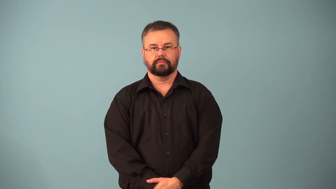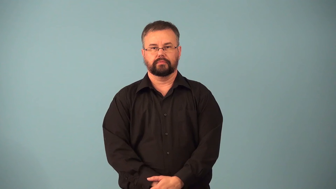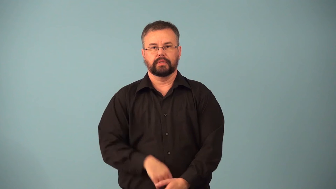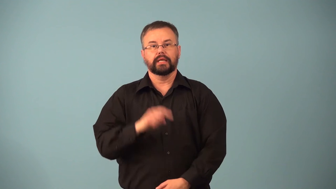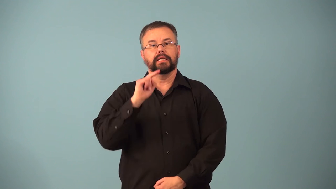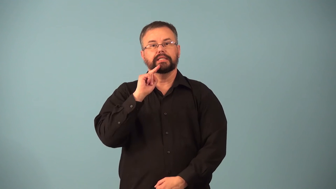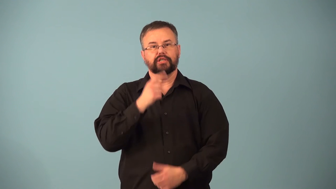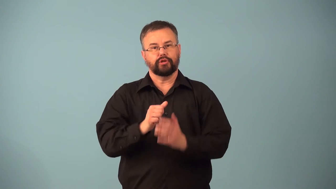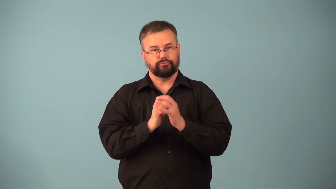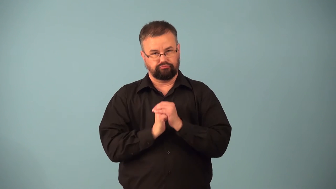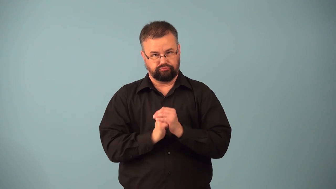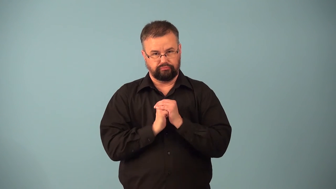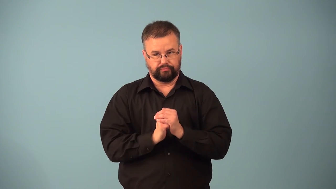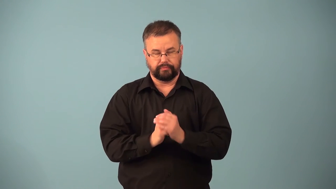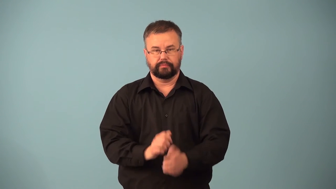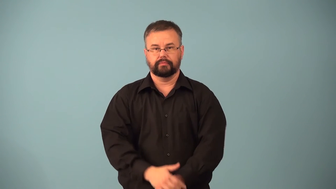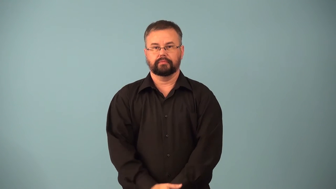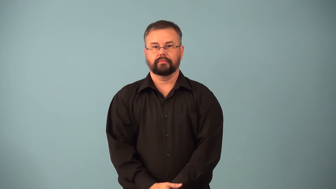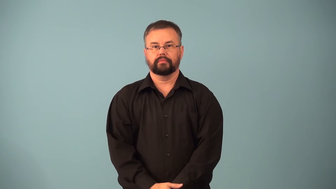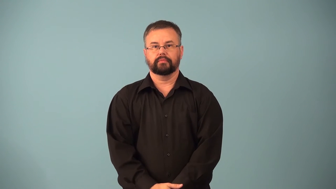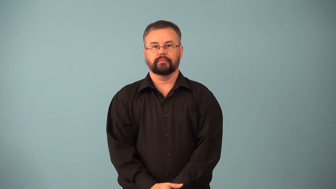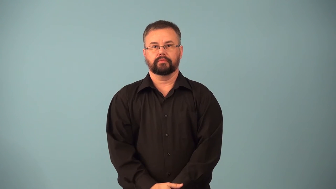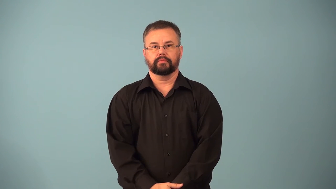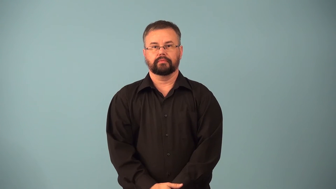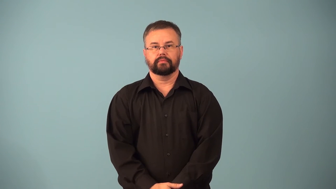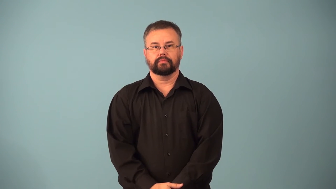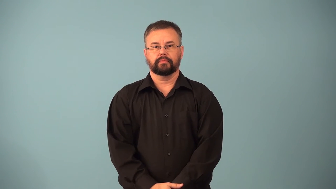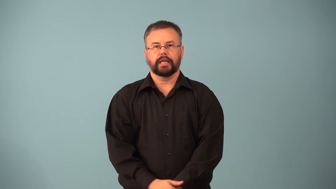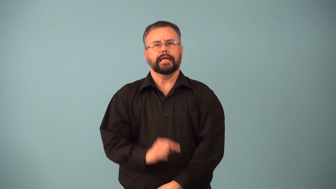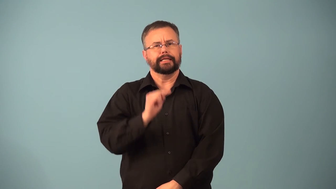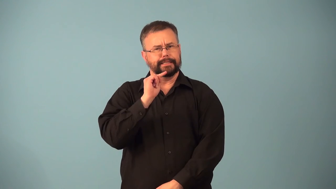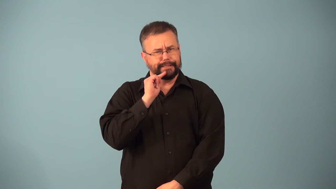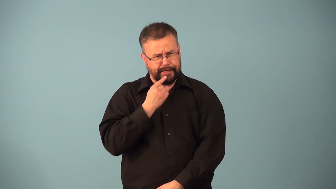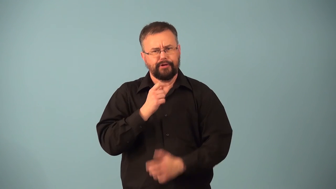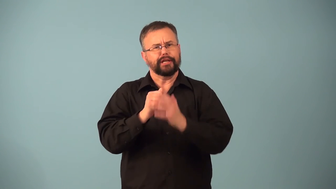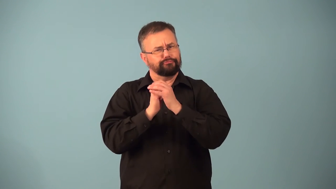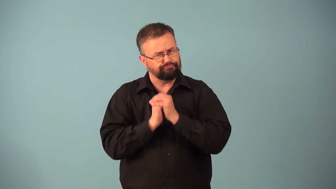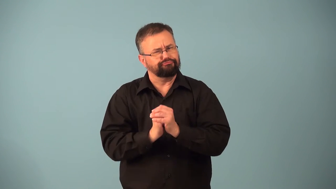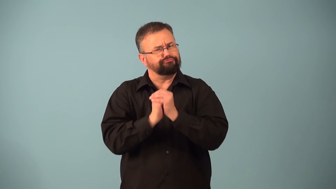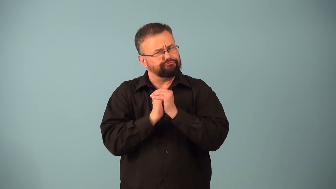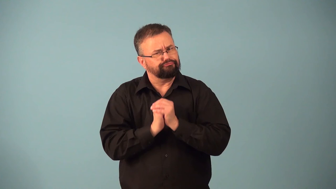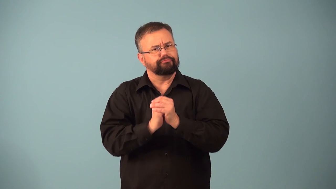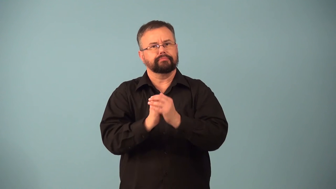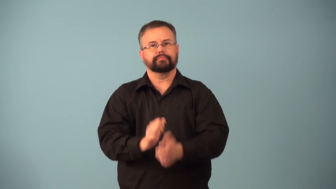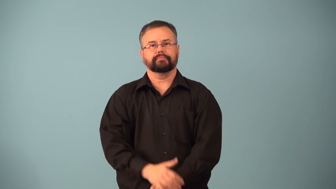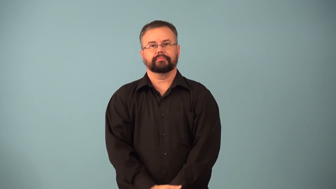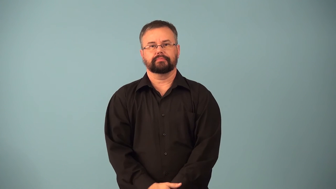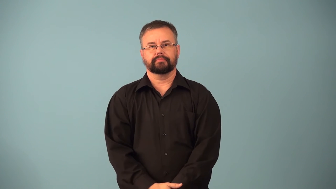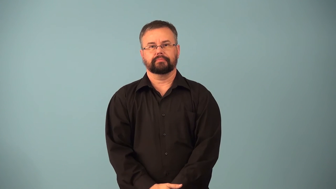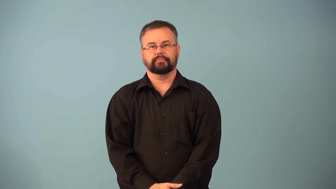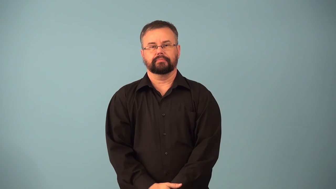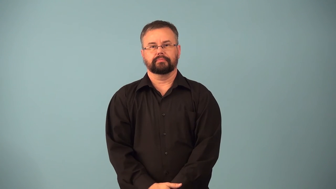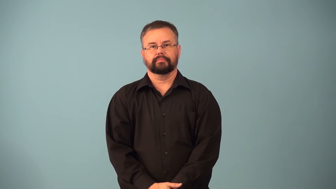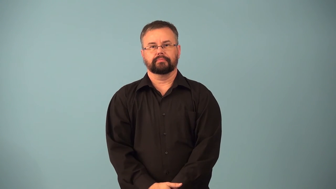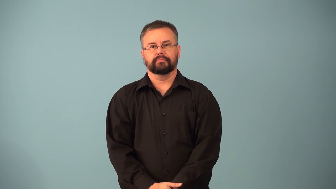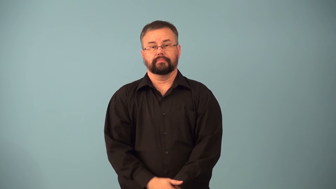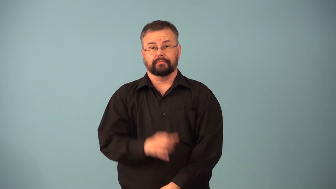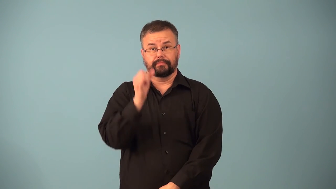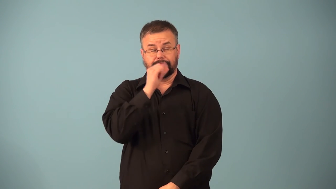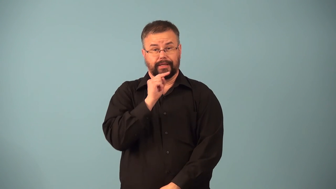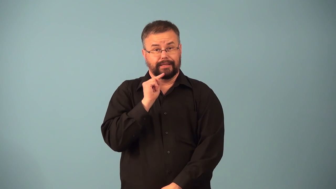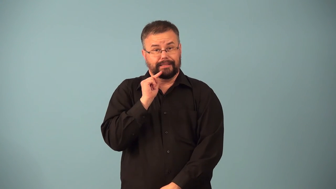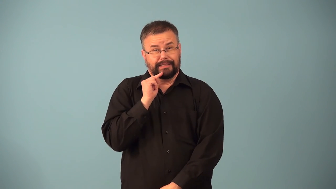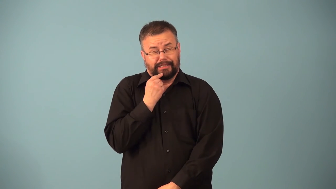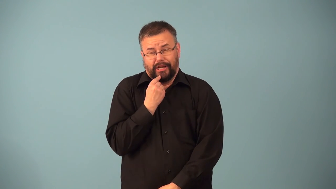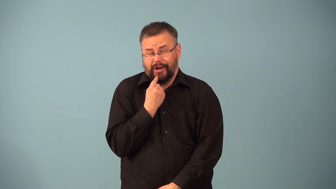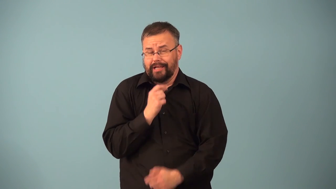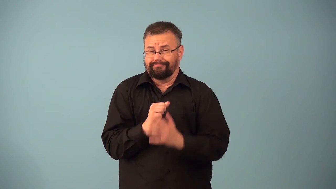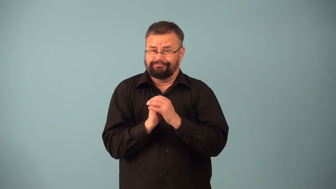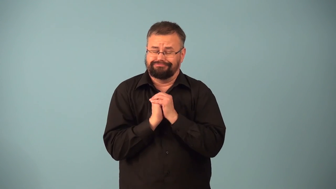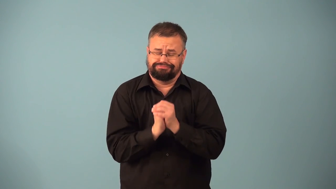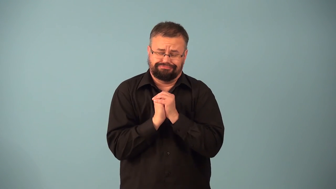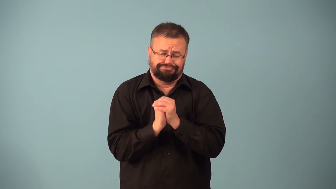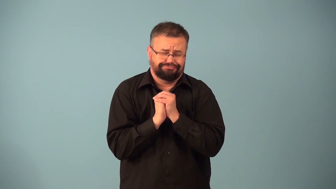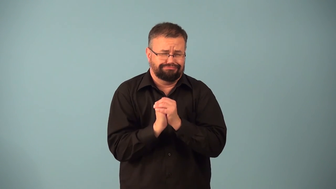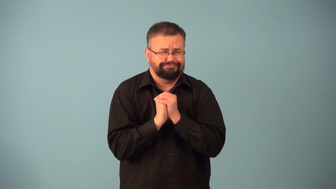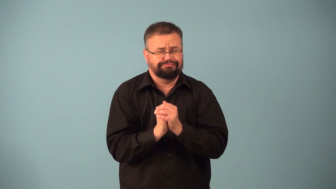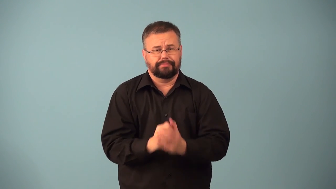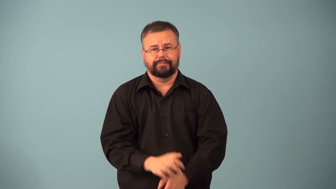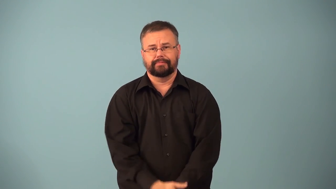devout,devouter,devoutest